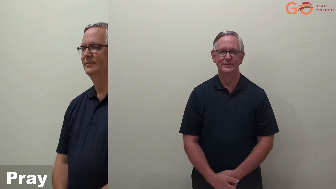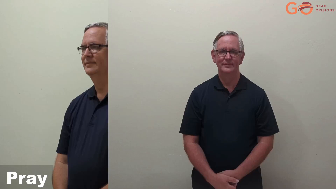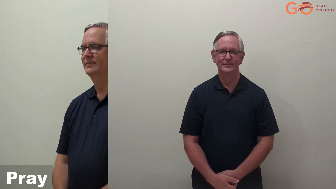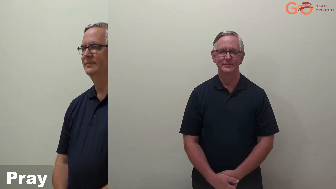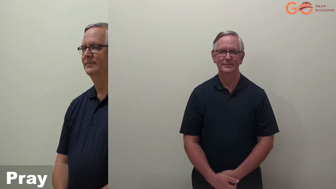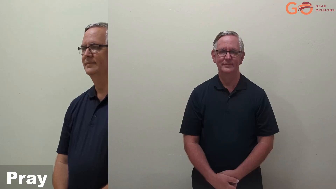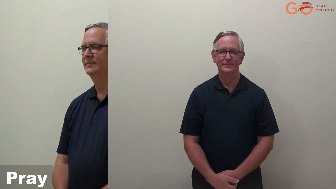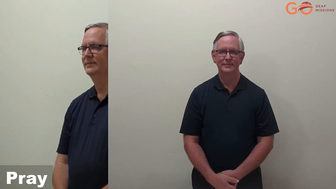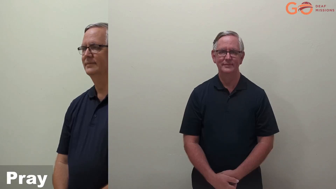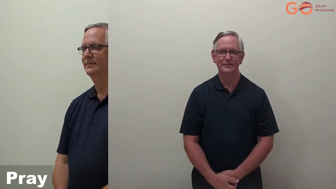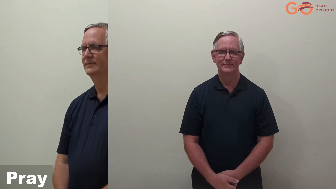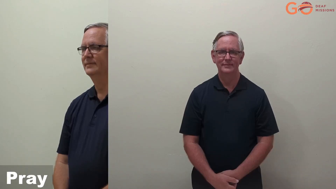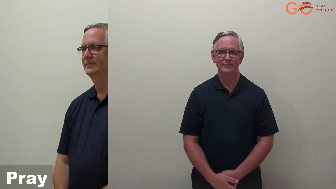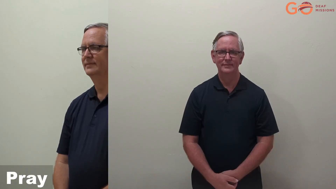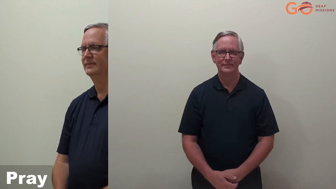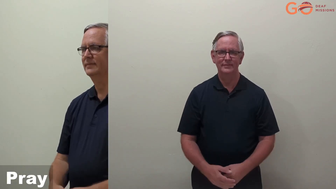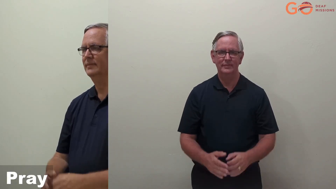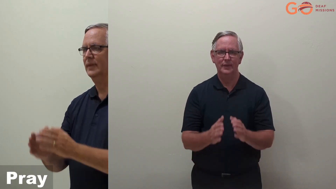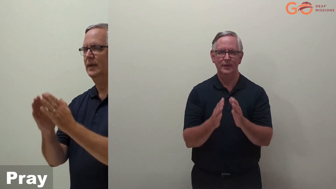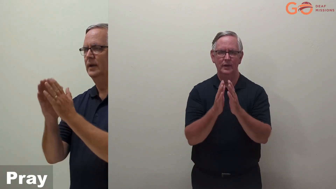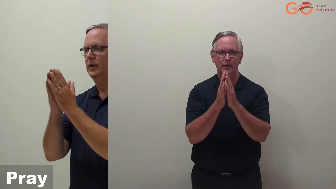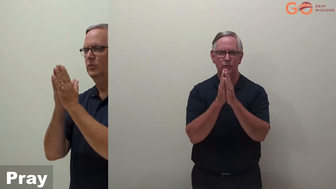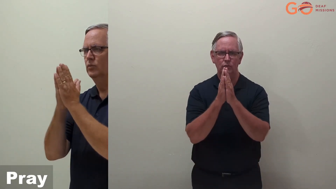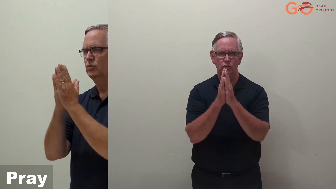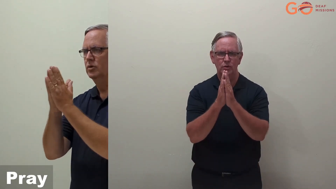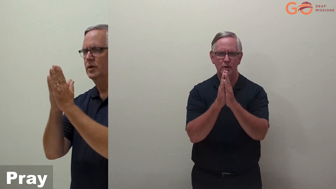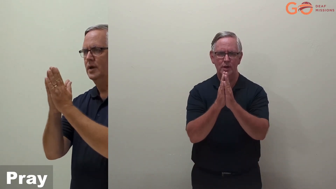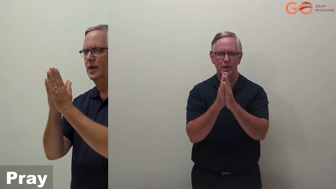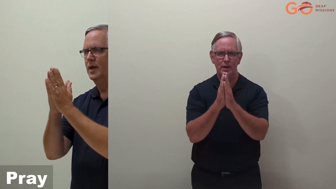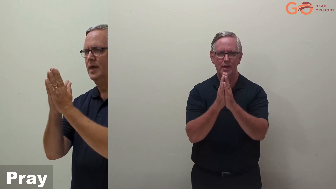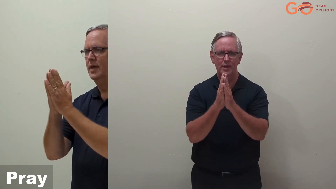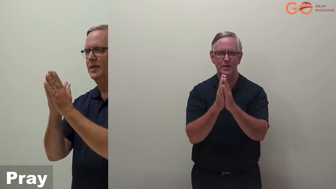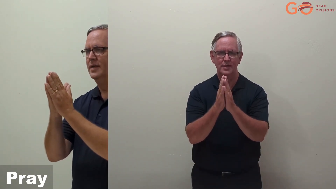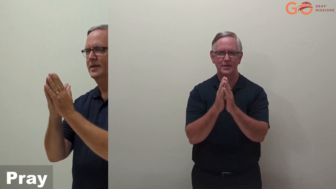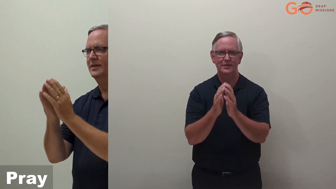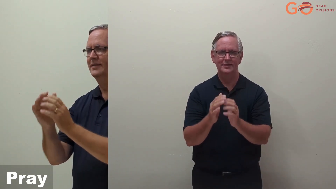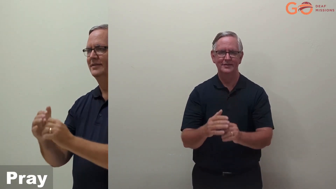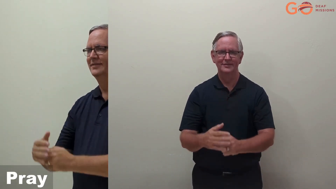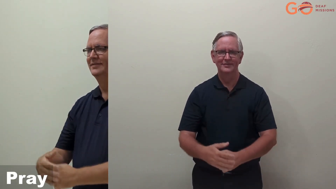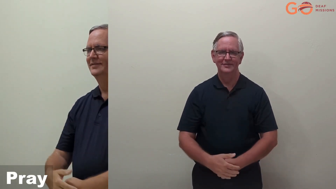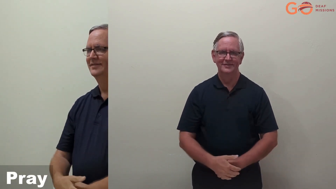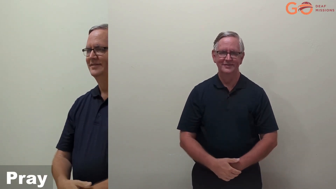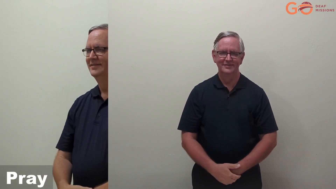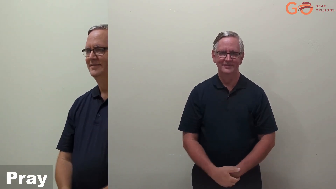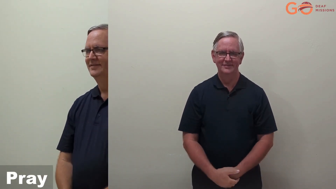Pray